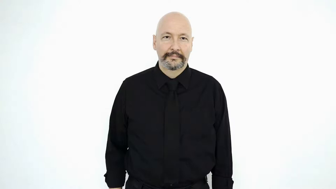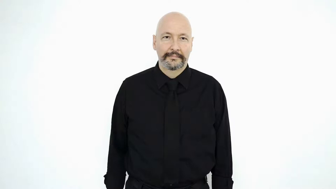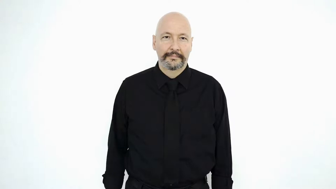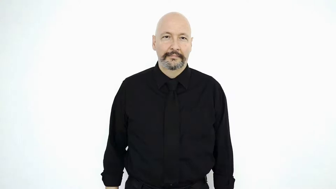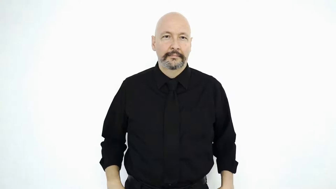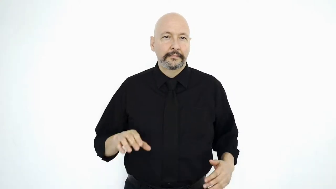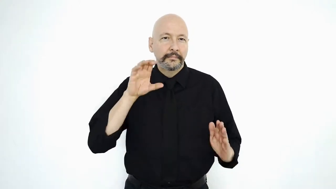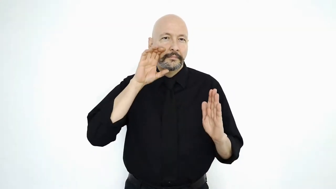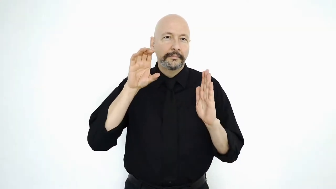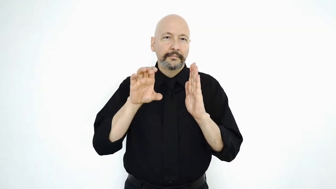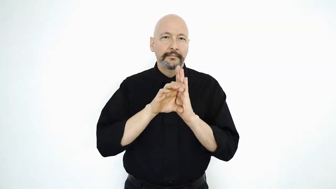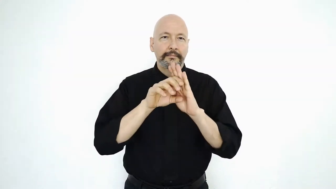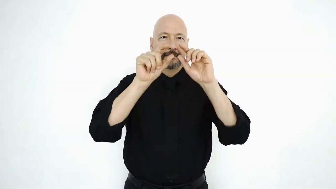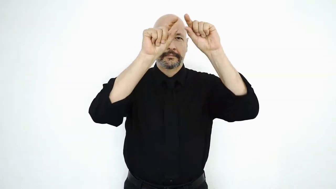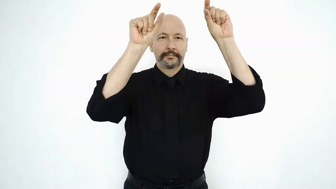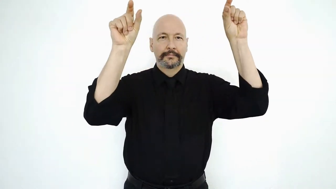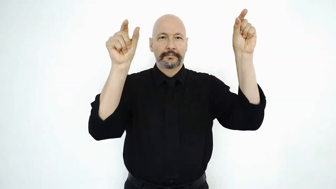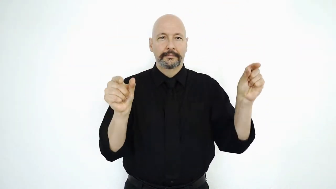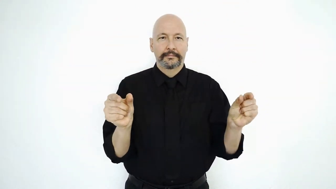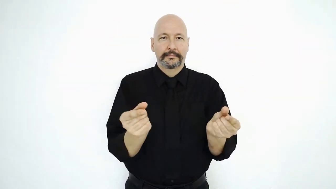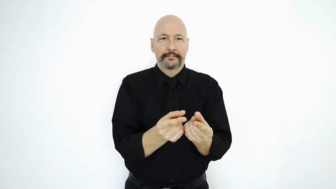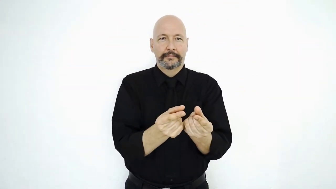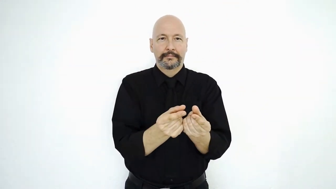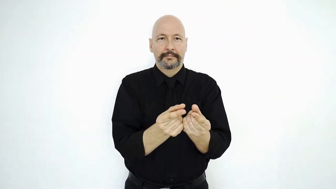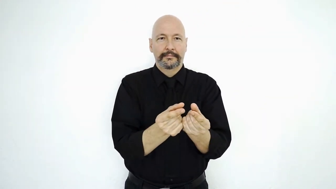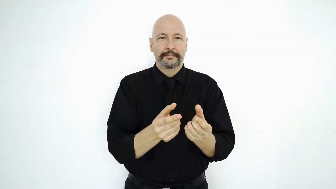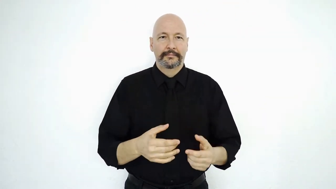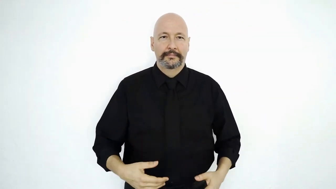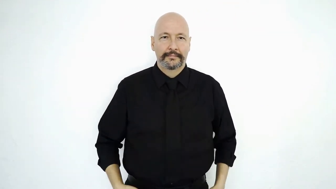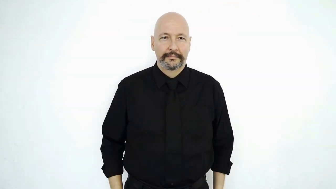PICTURE + FRAME [CL: G – shape of frame]